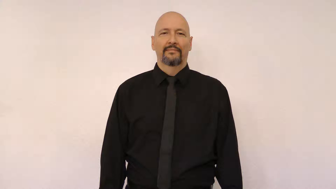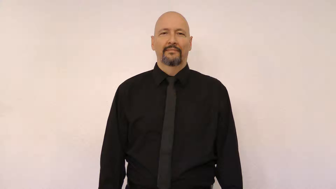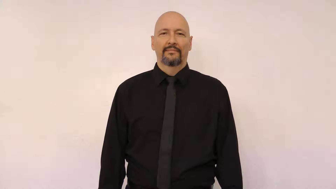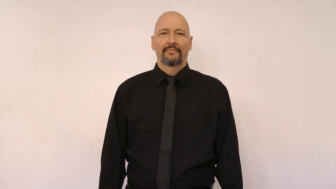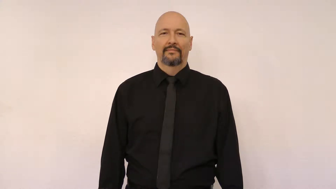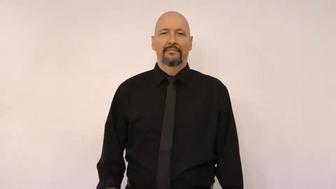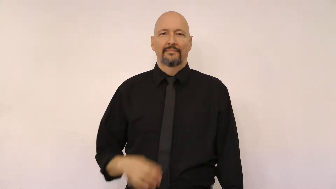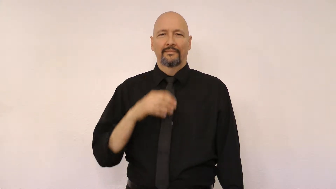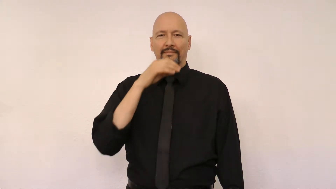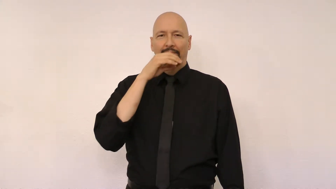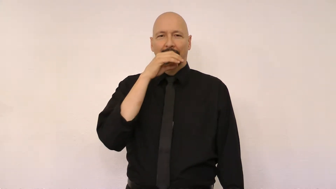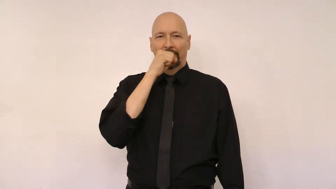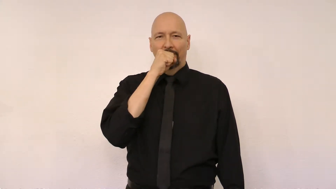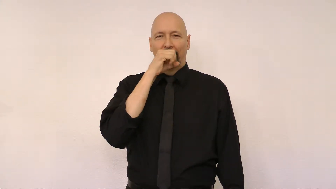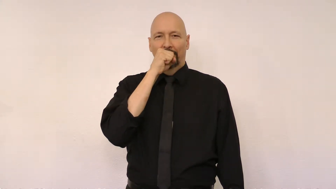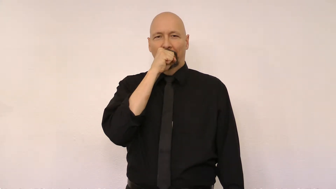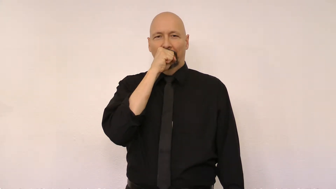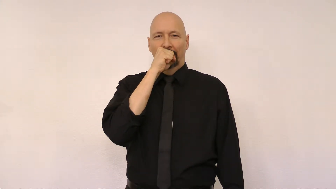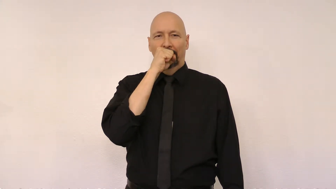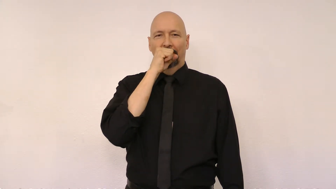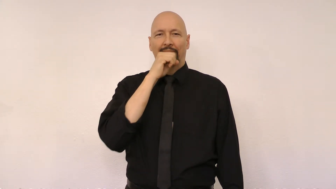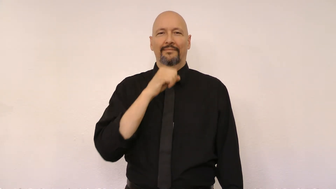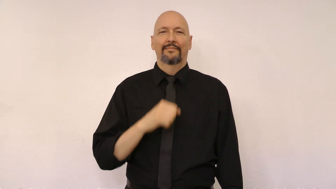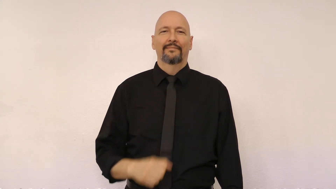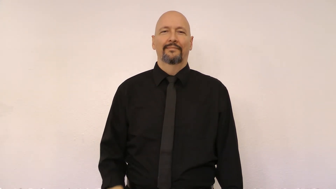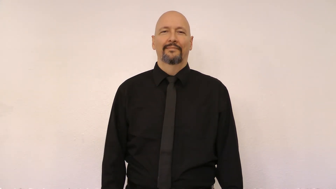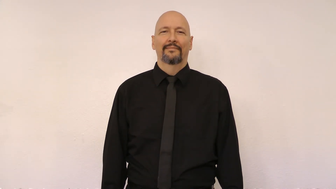orange